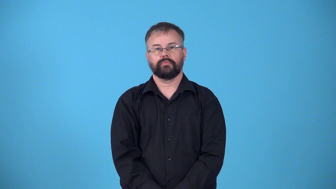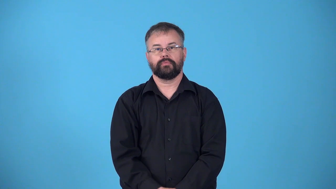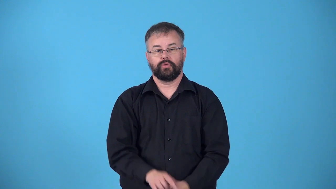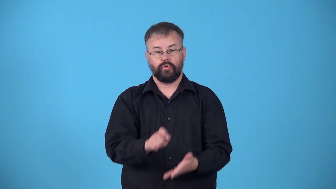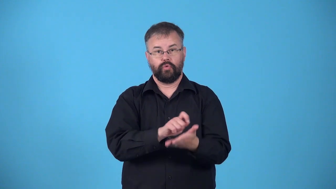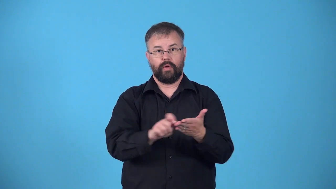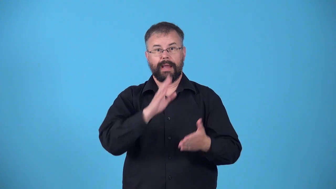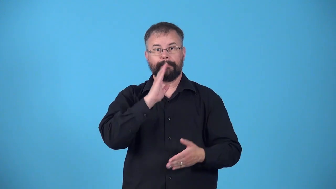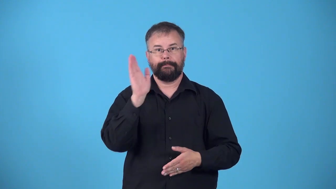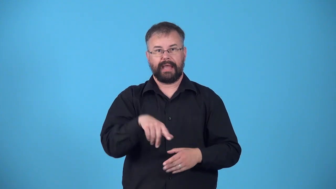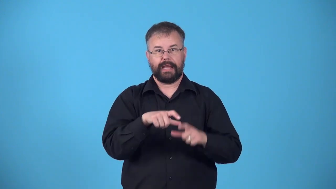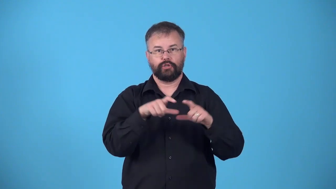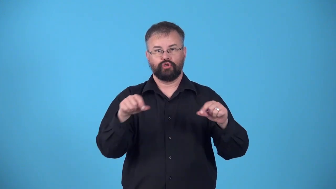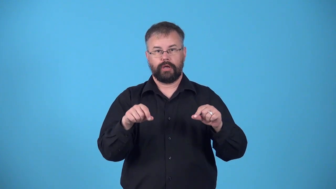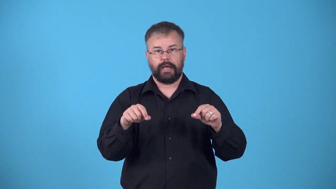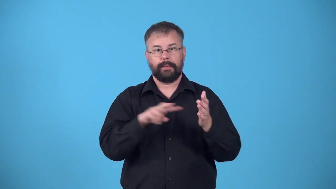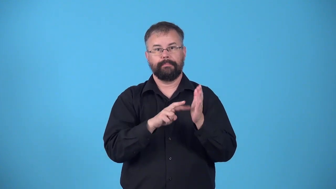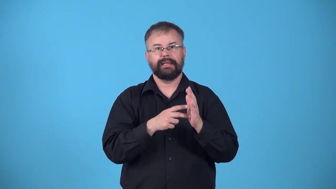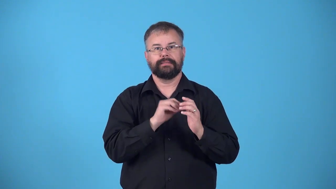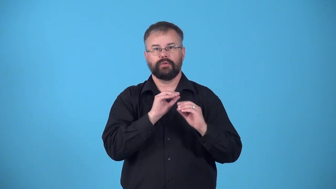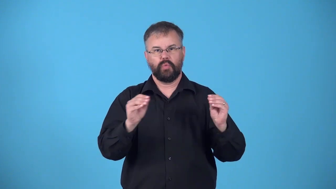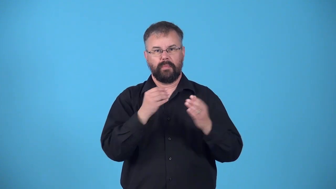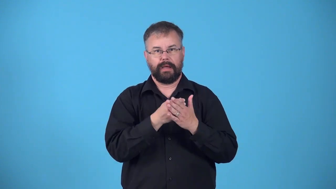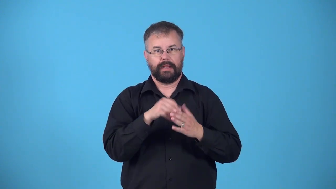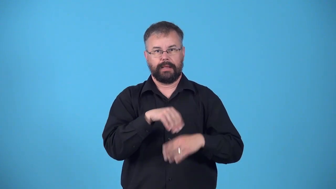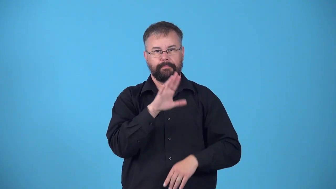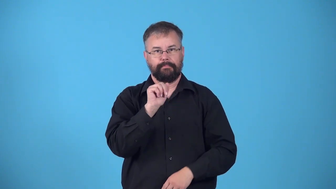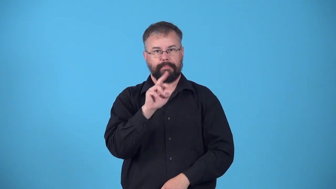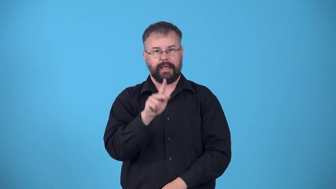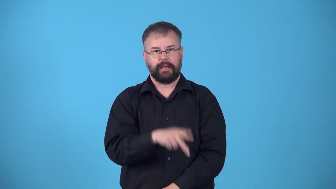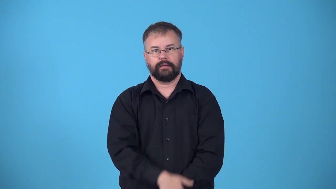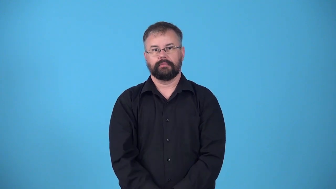kite-write or use a check fraudulently